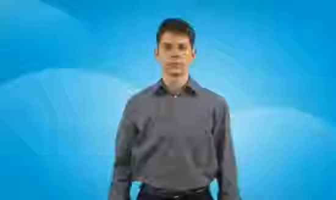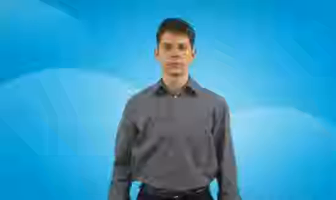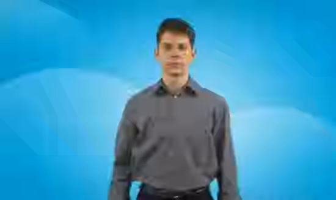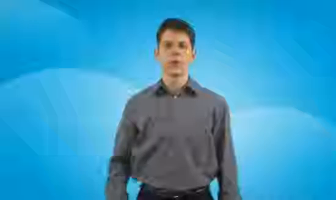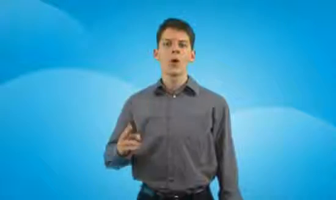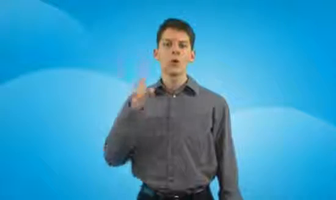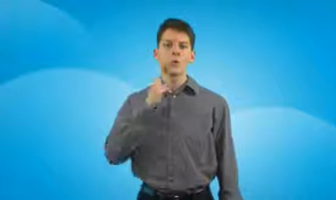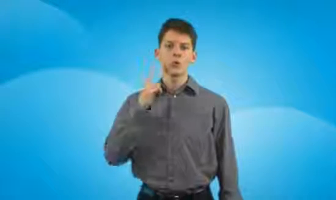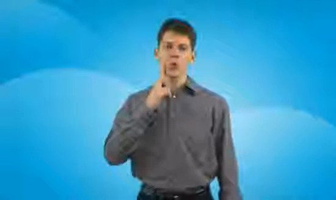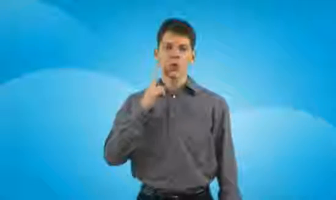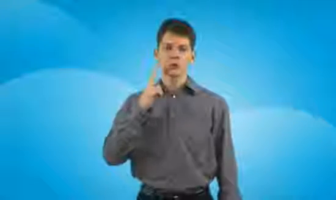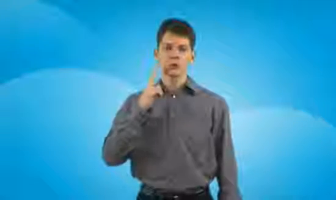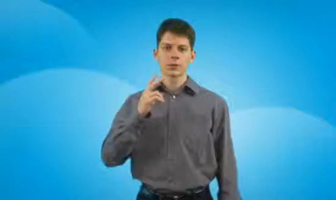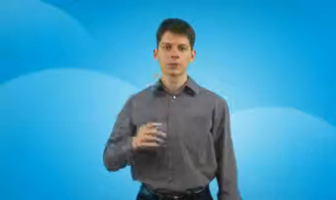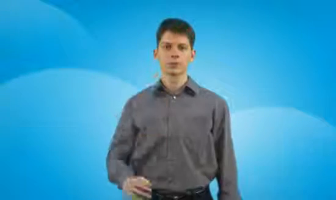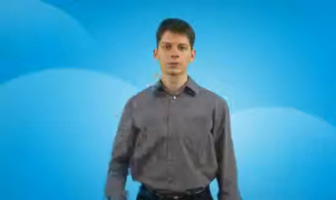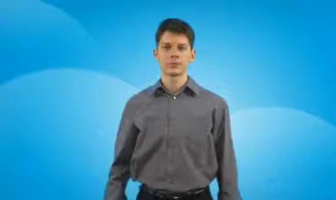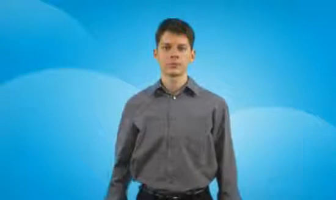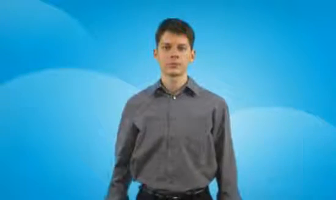Pentecost